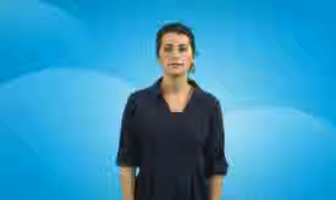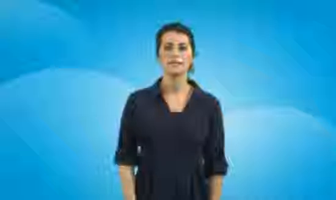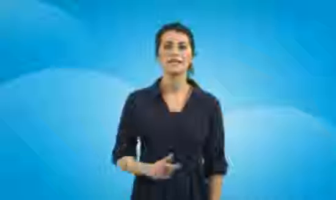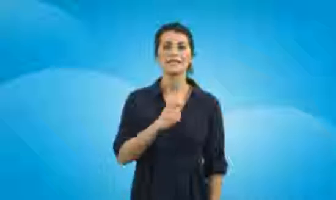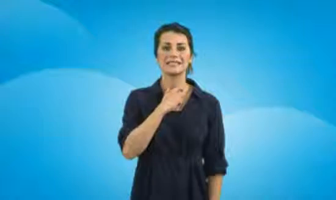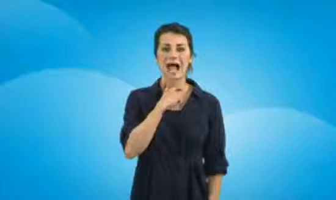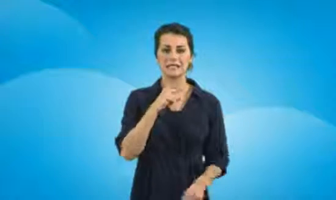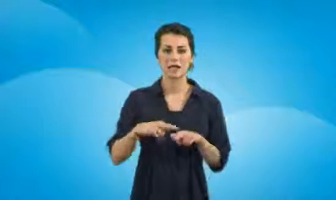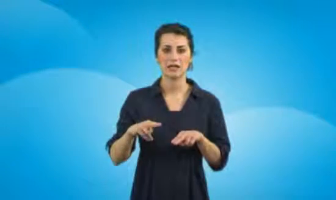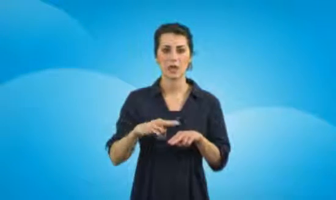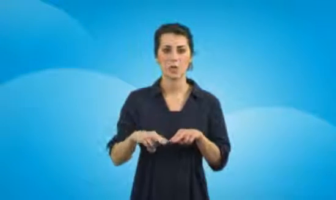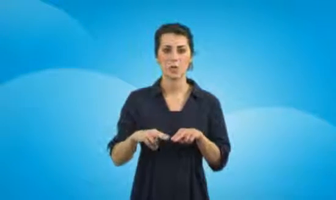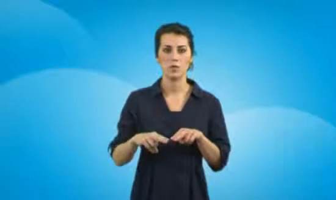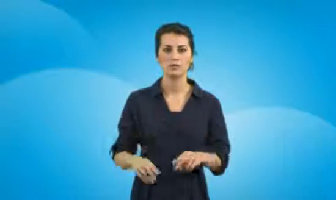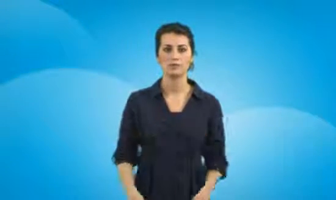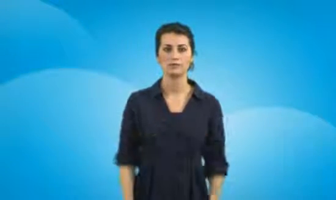Gas-man